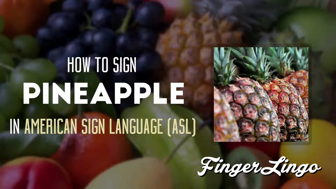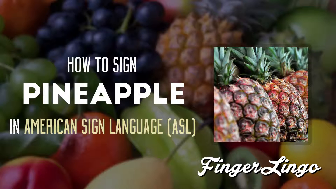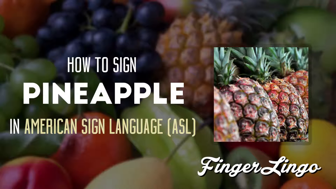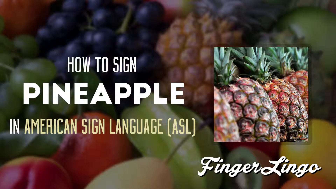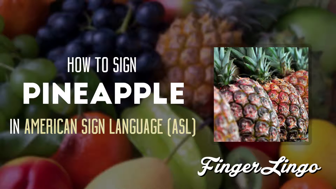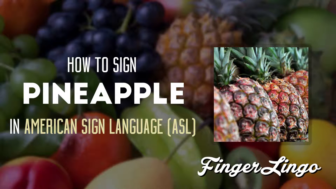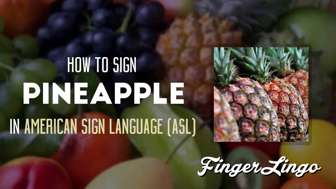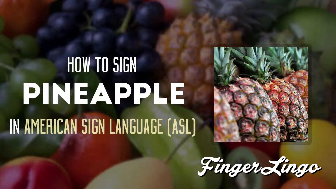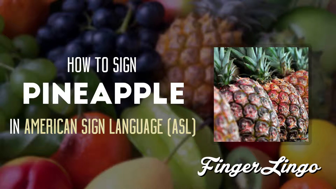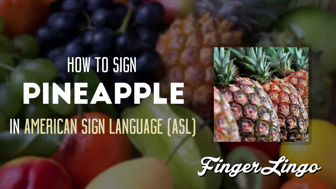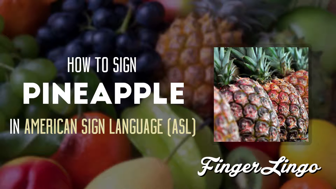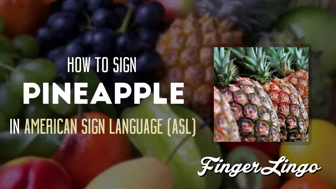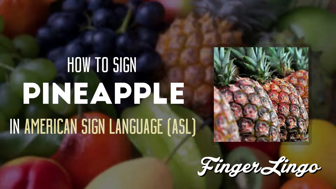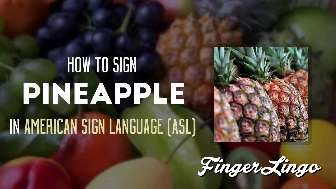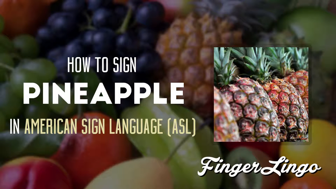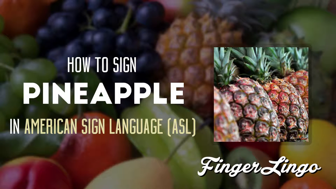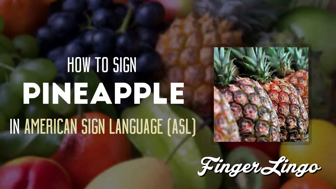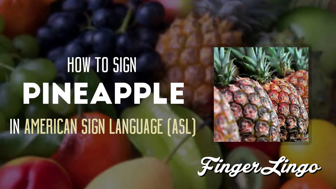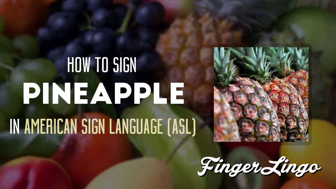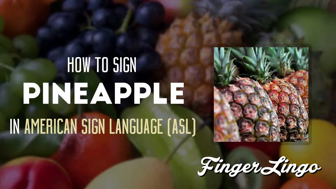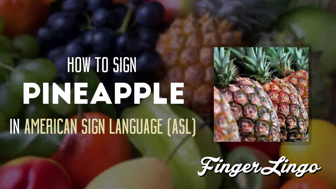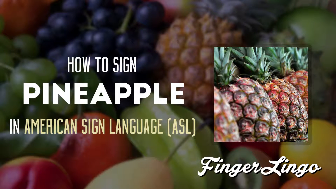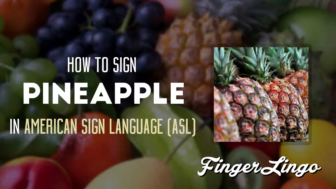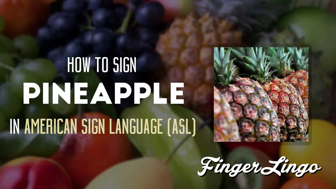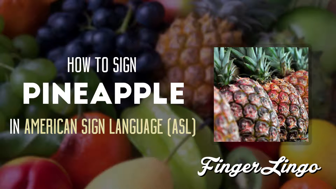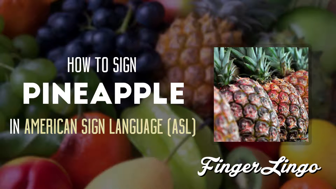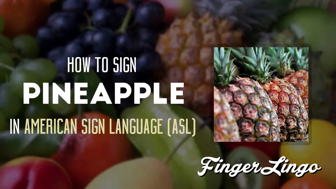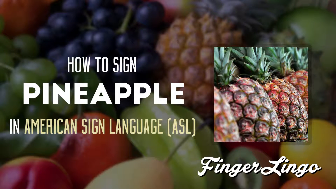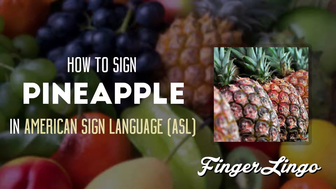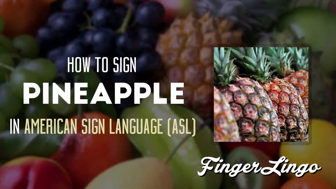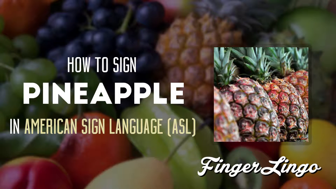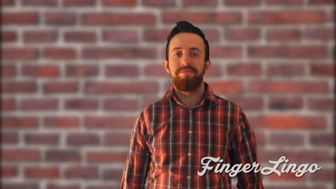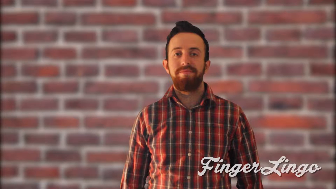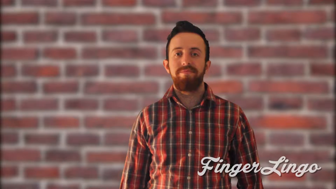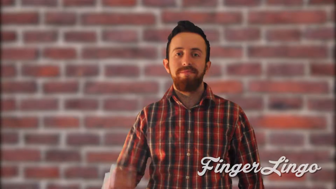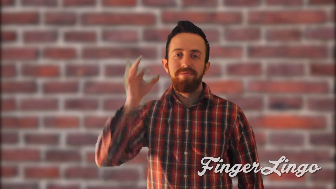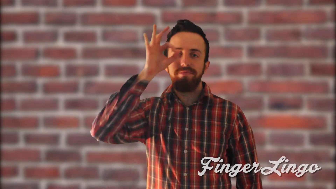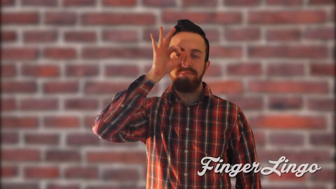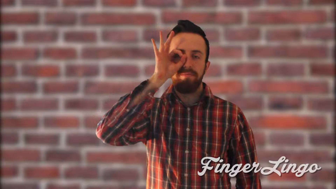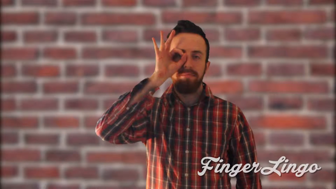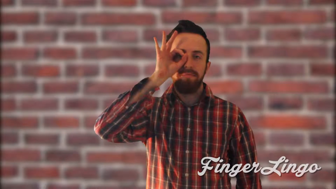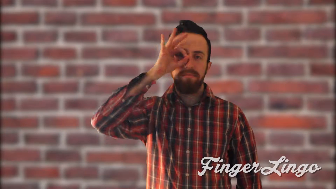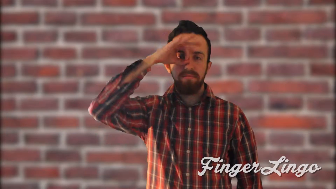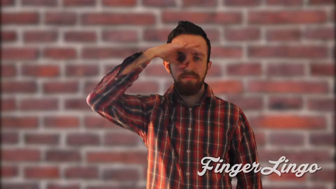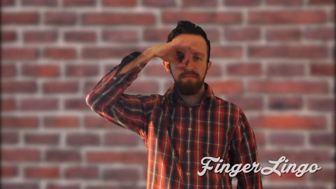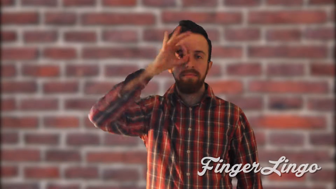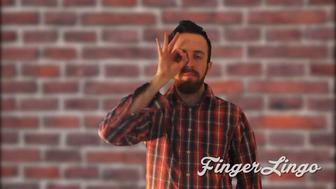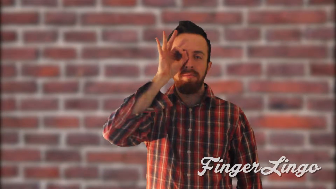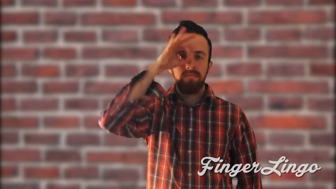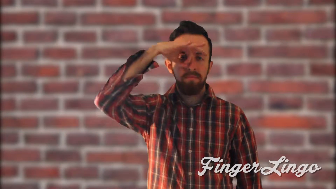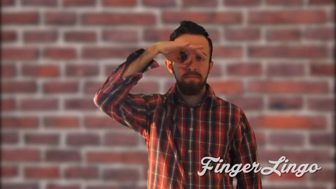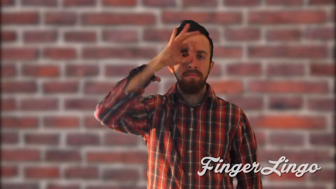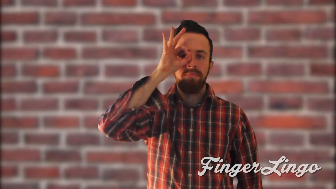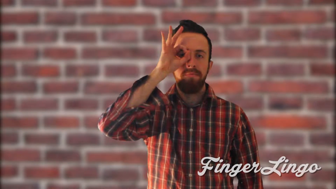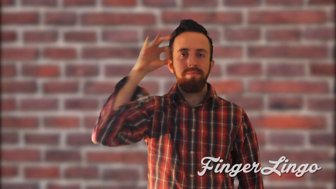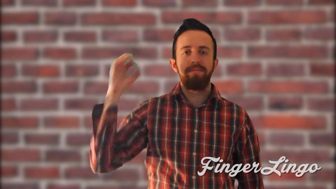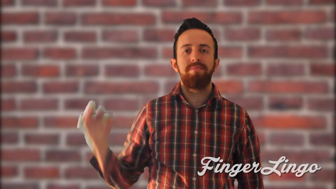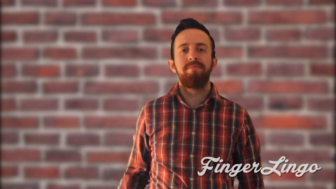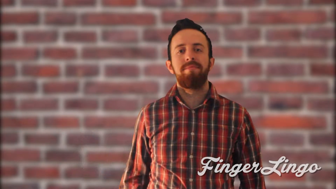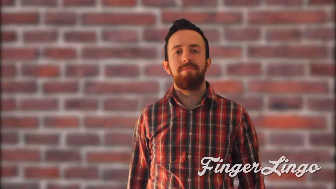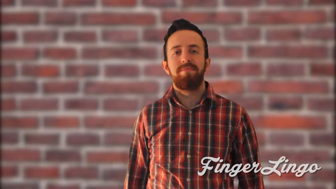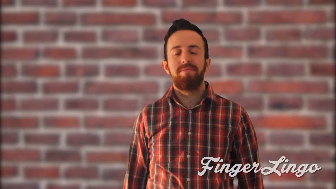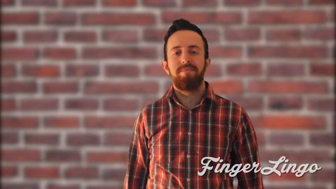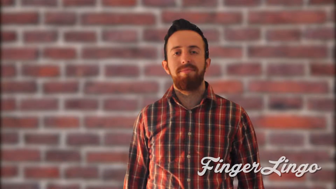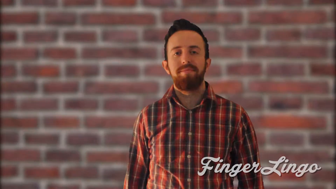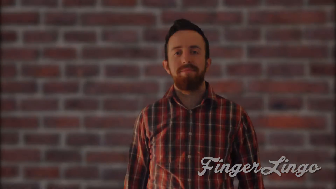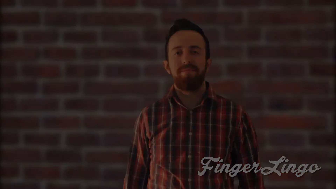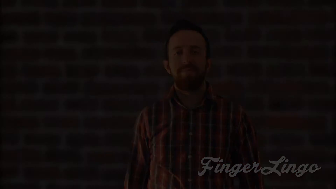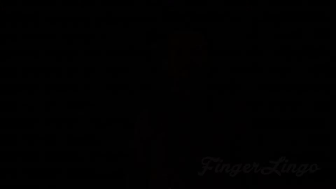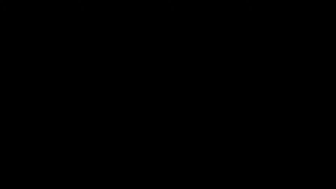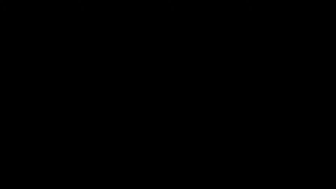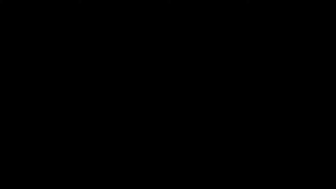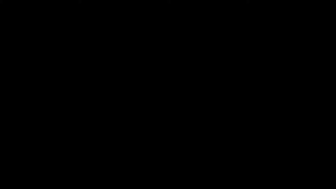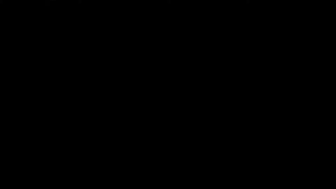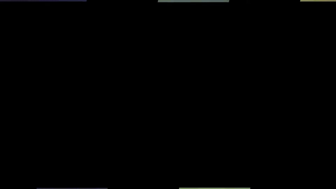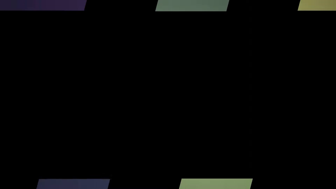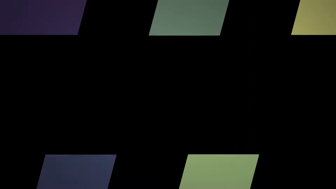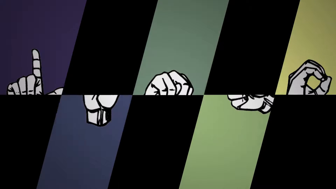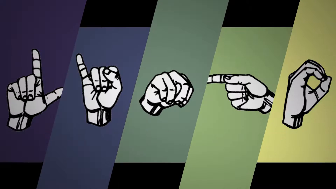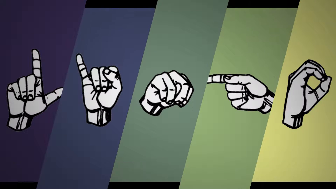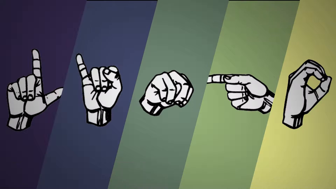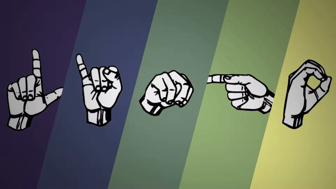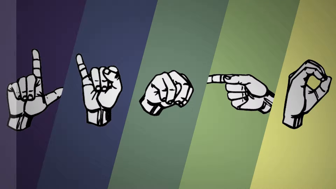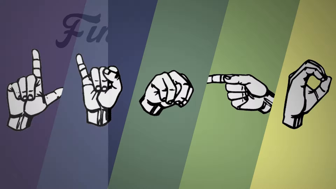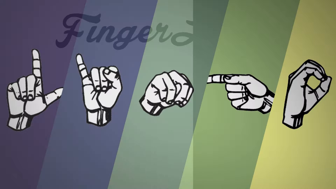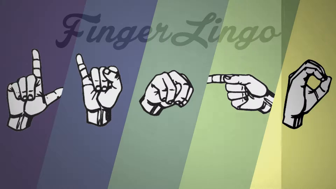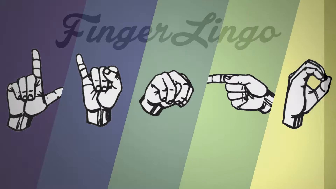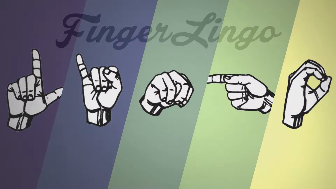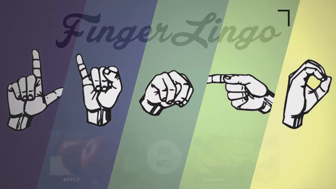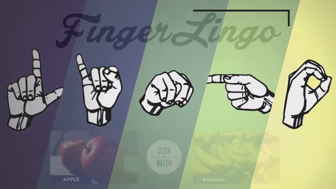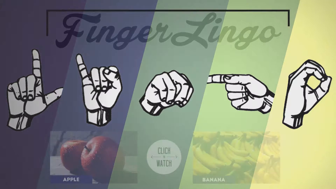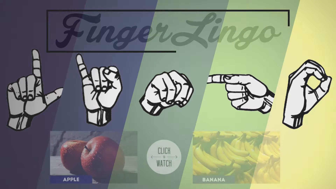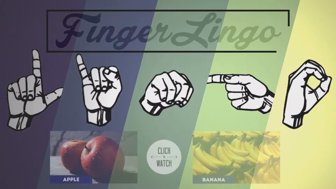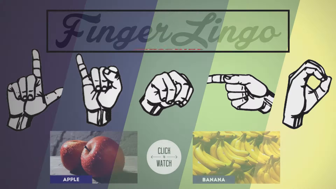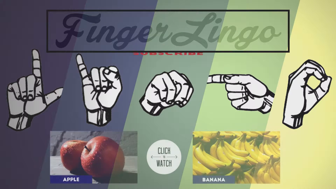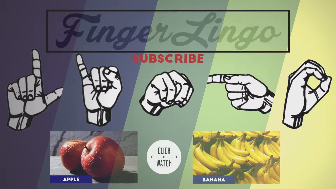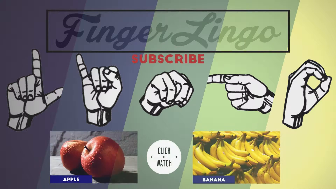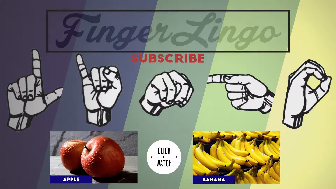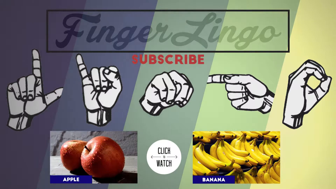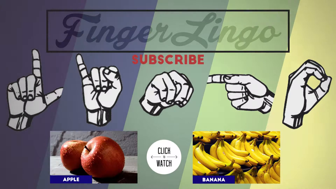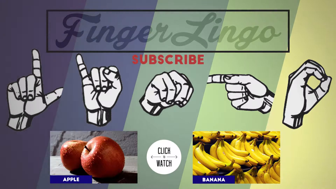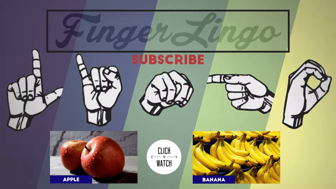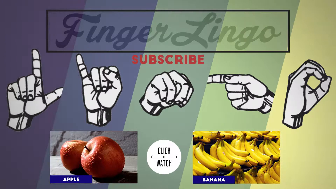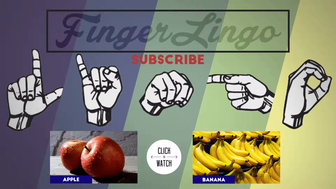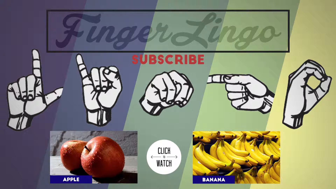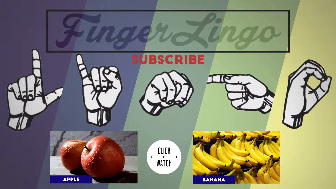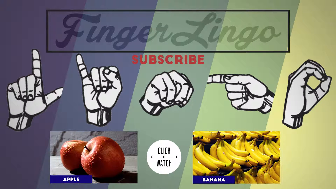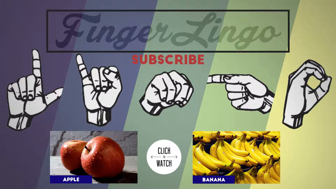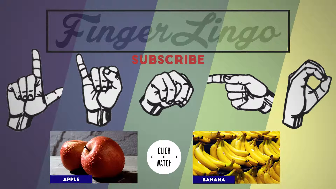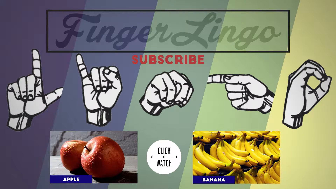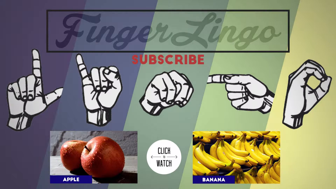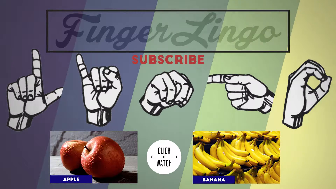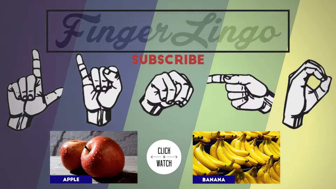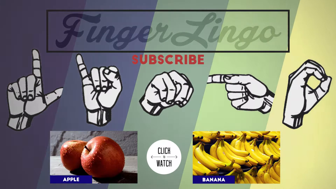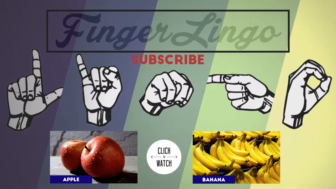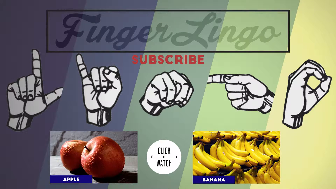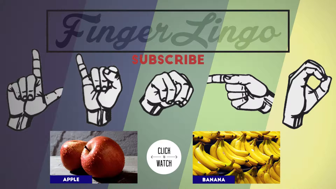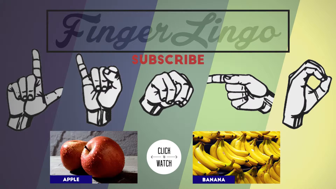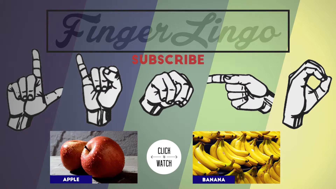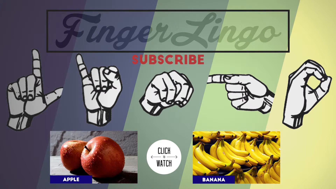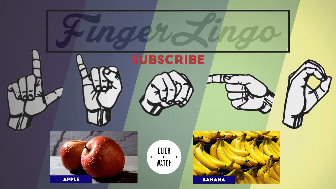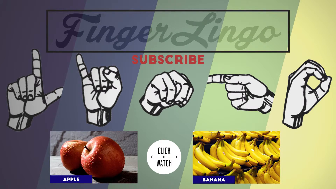Pineapple